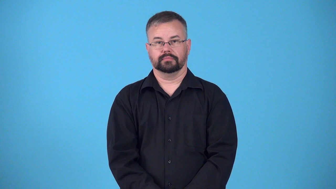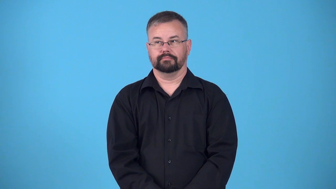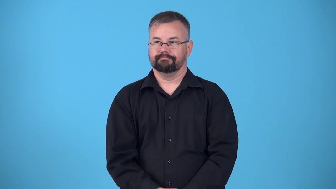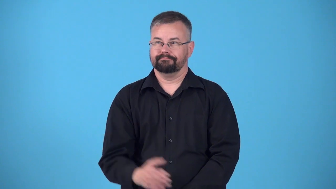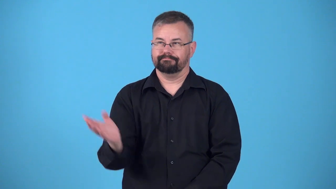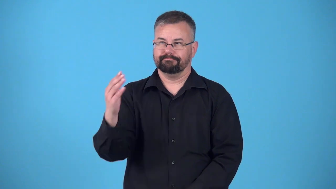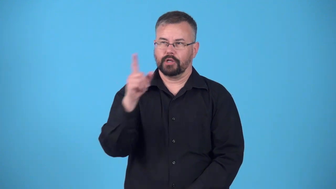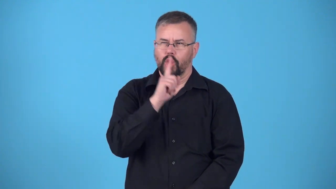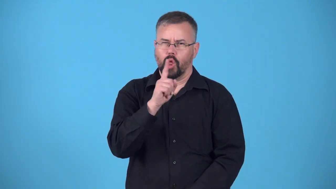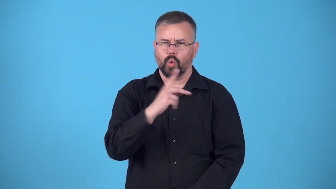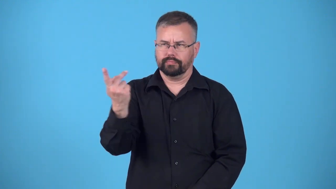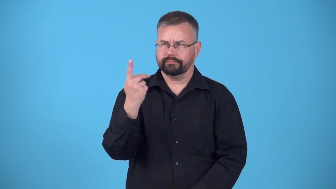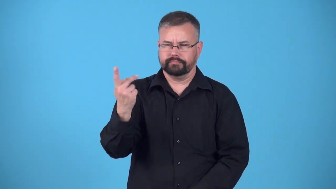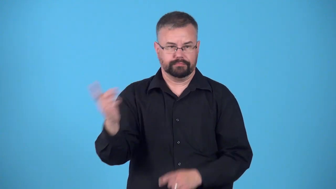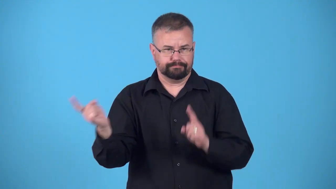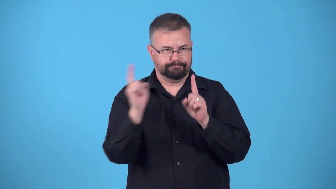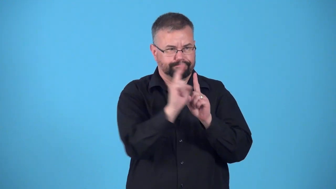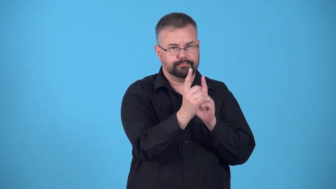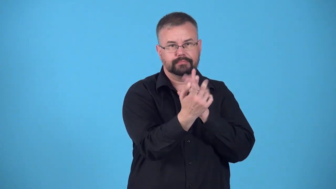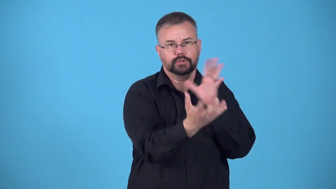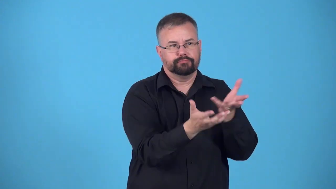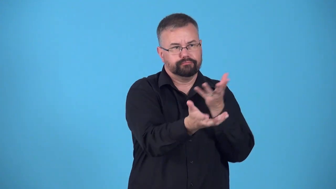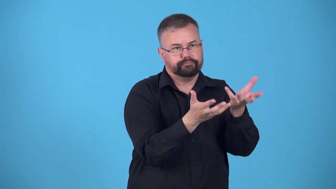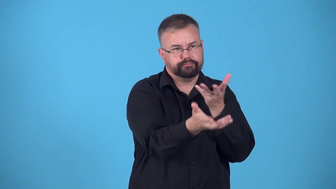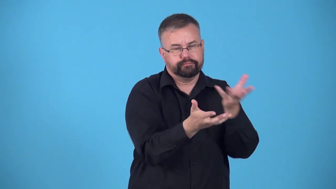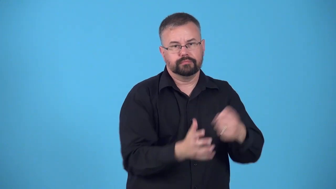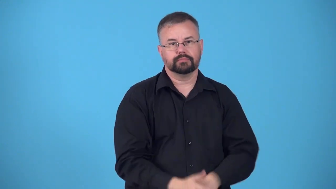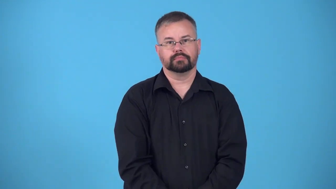take aside